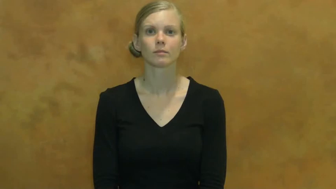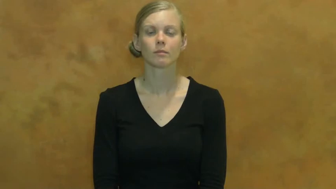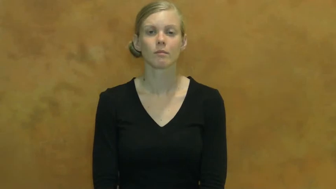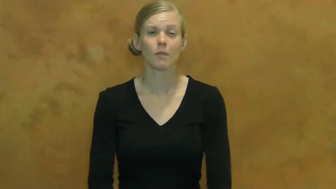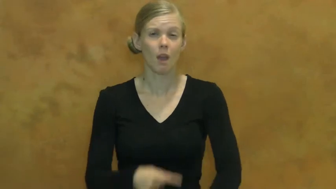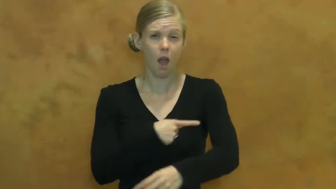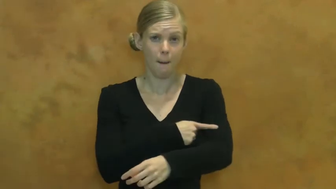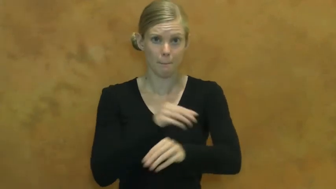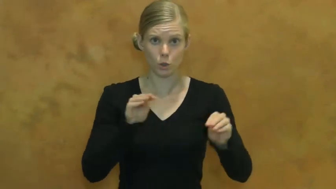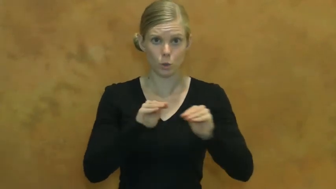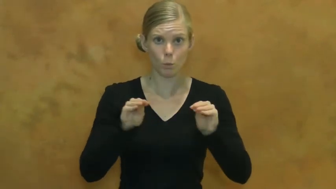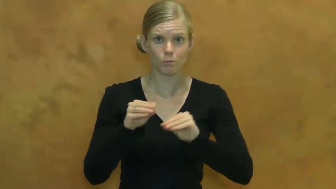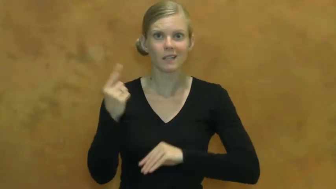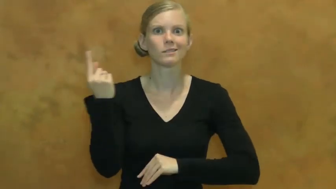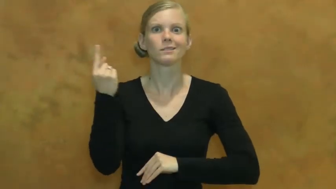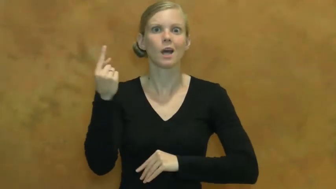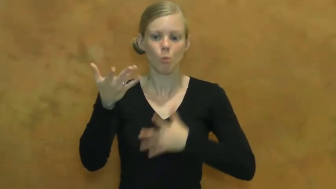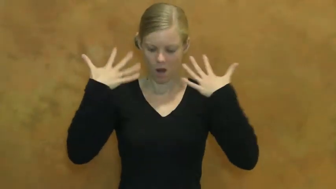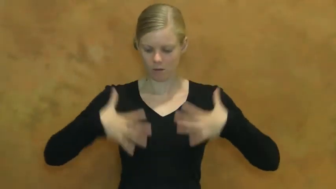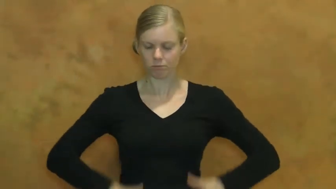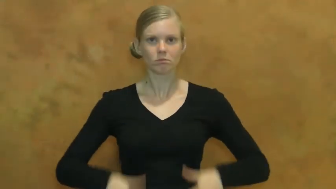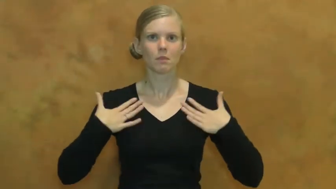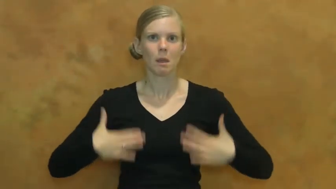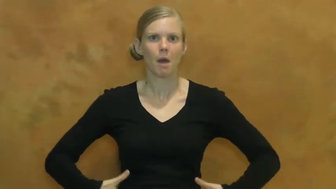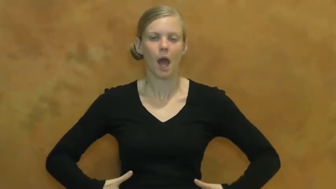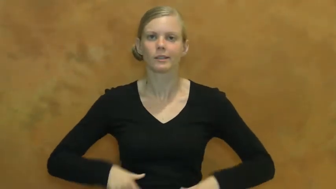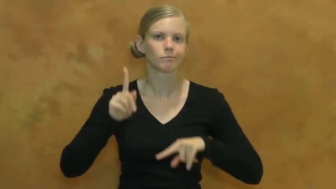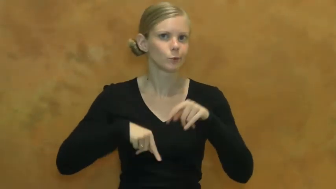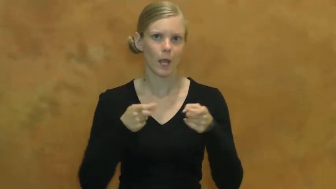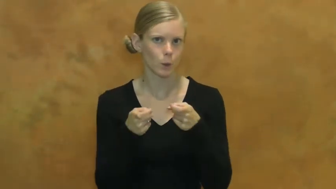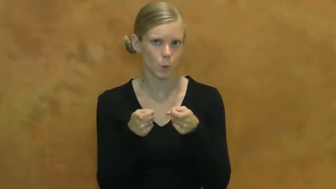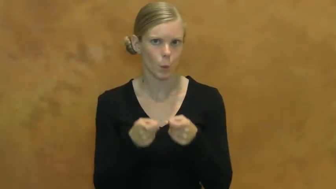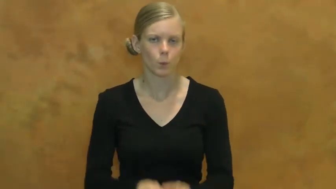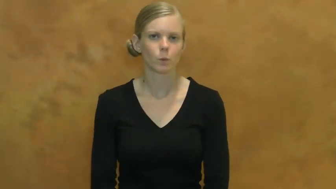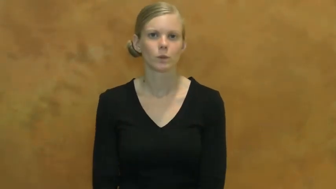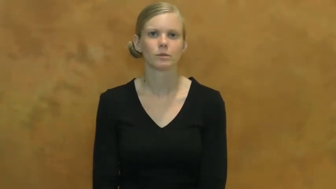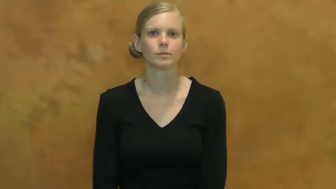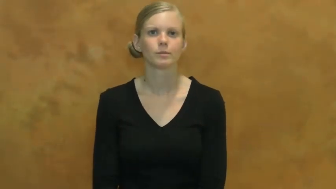tremor